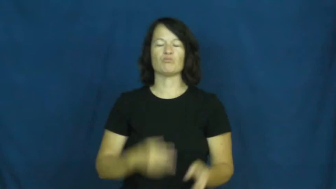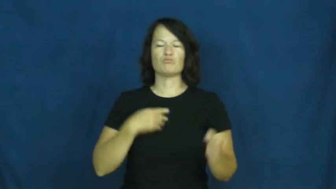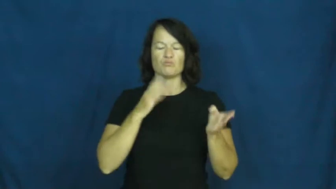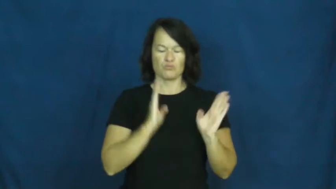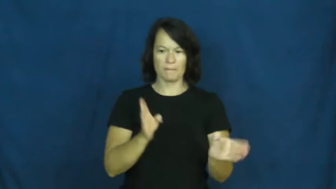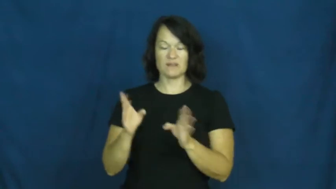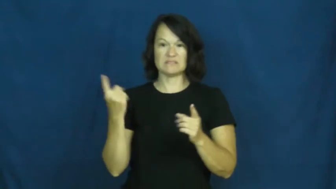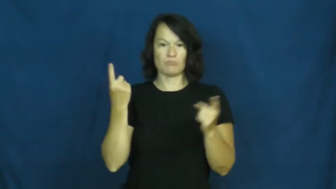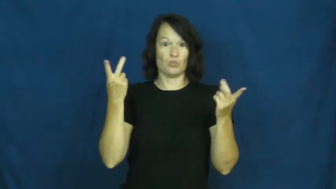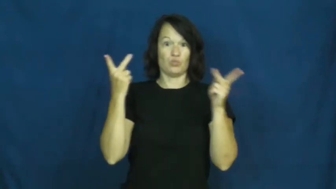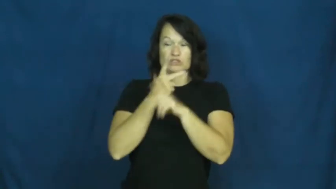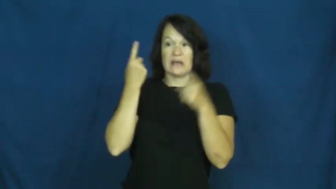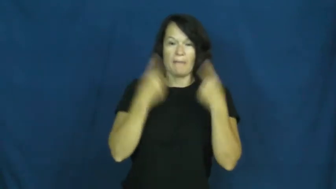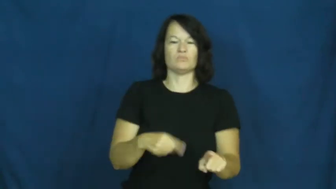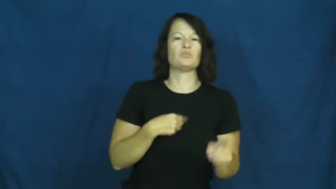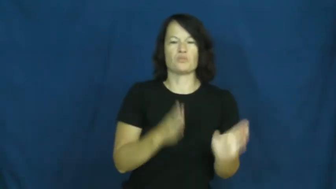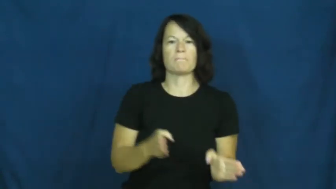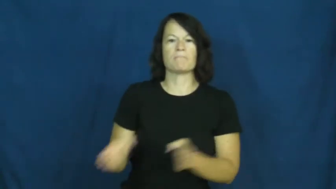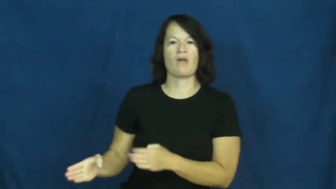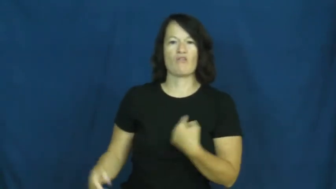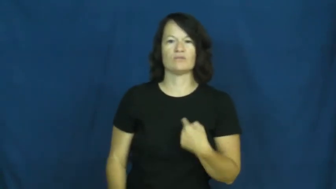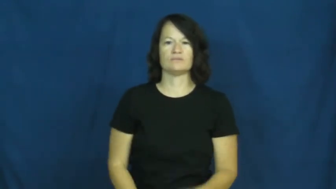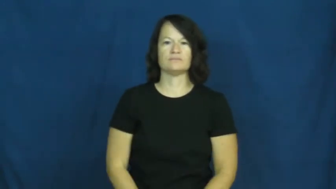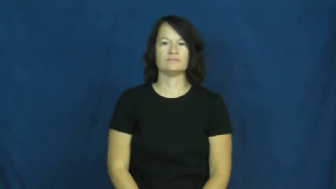batten down the hatches